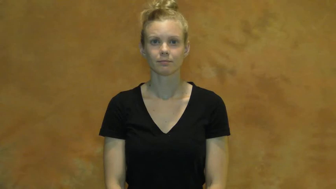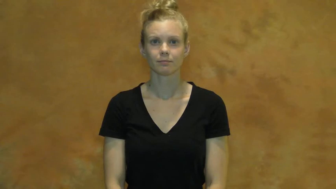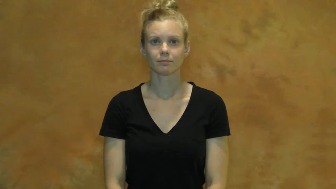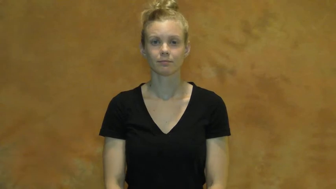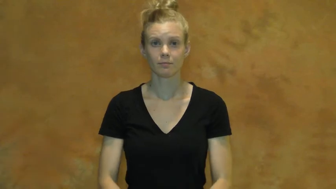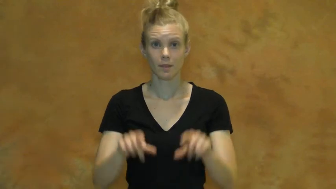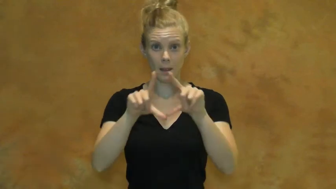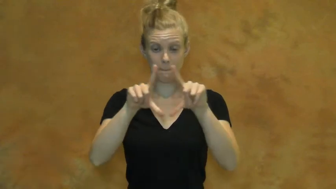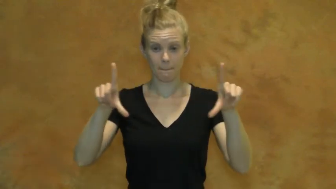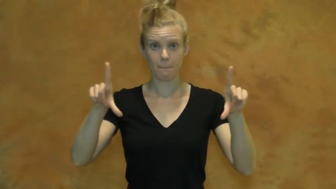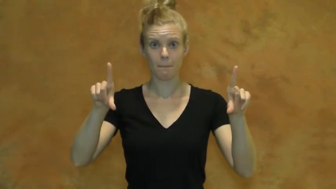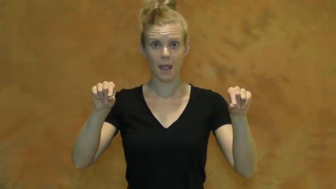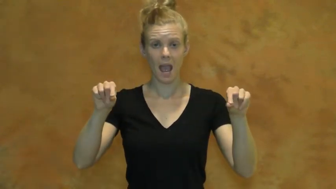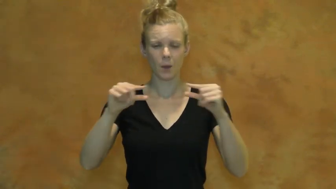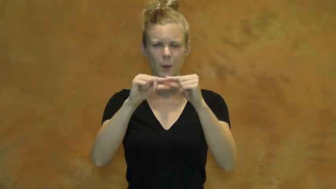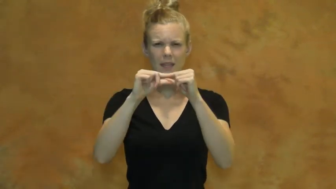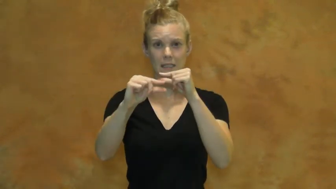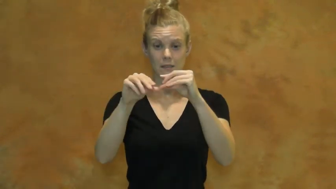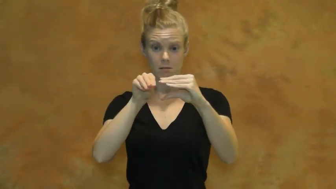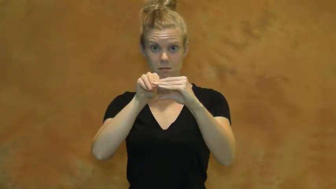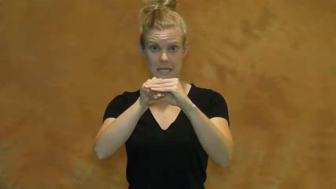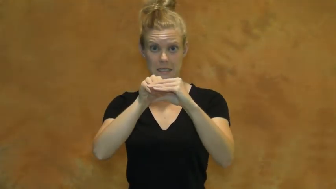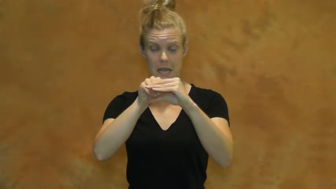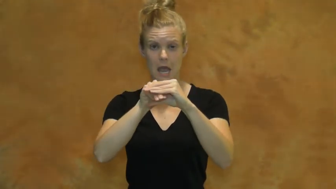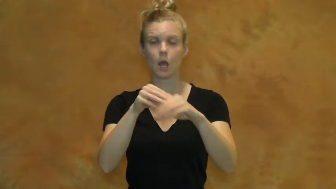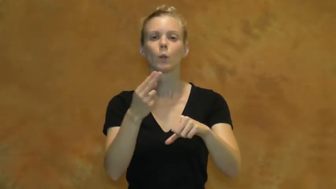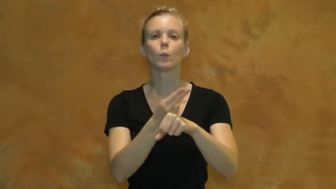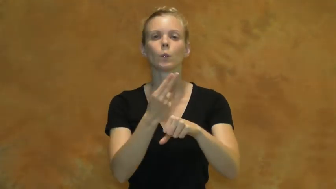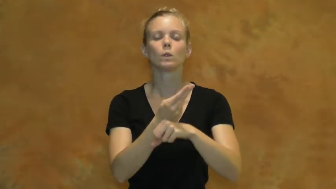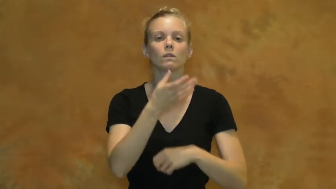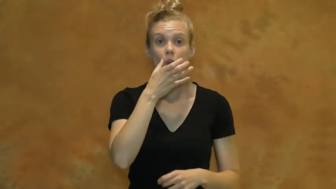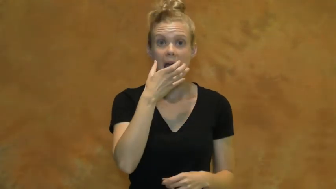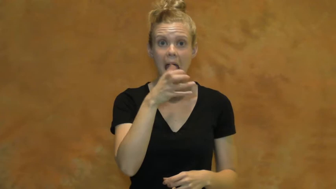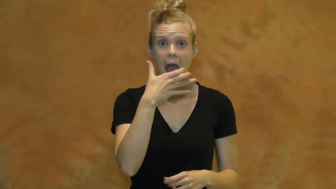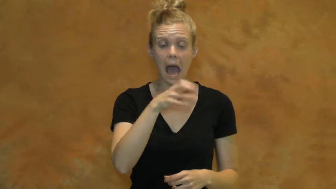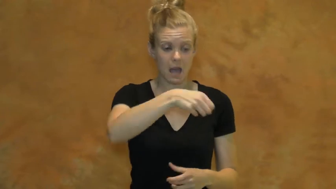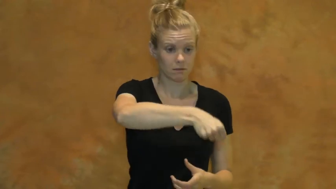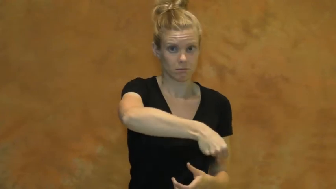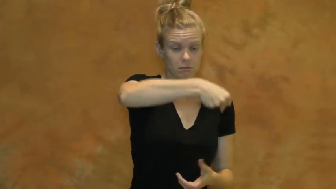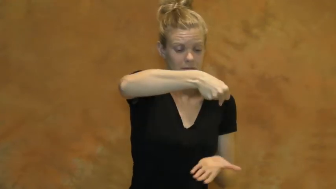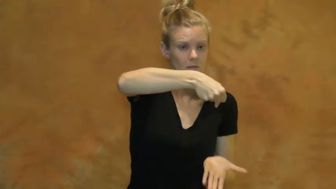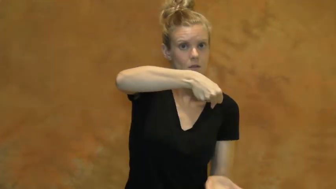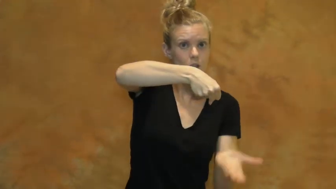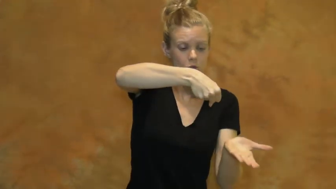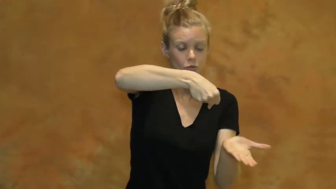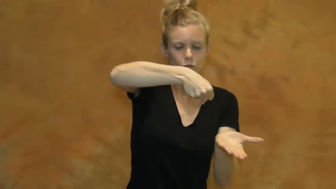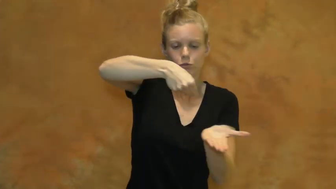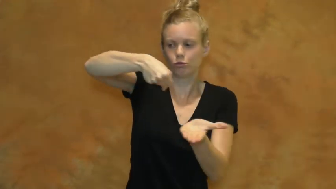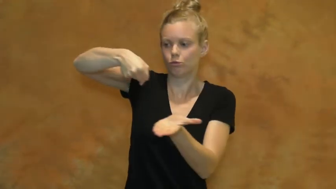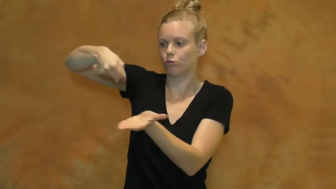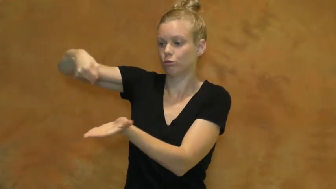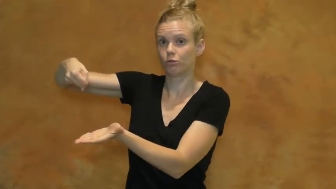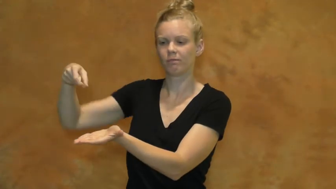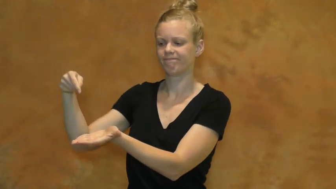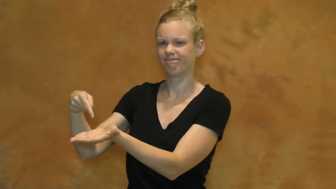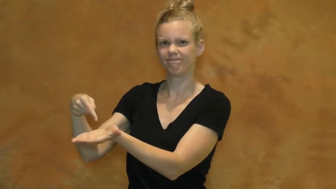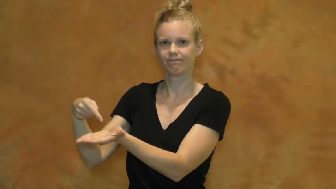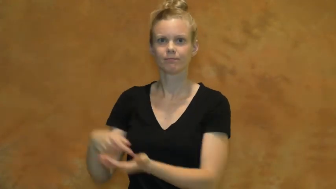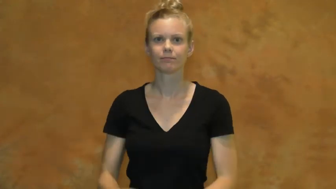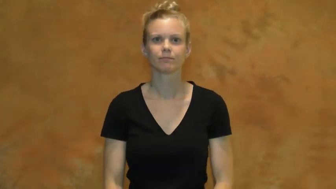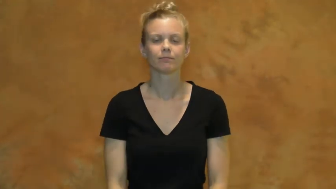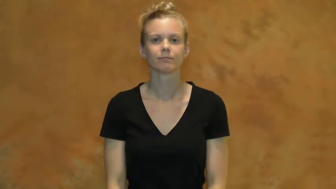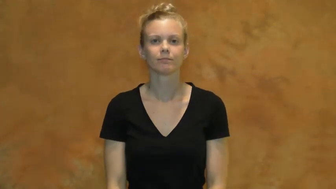potholder